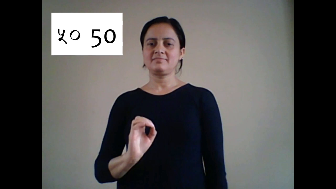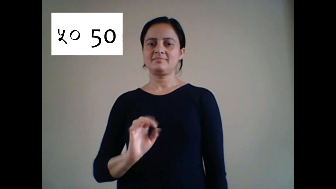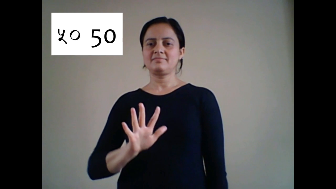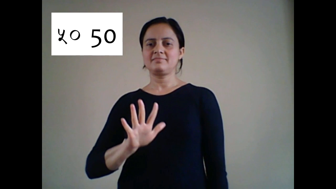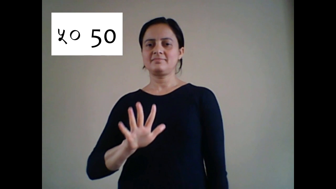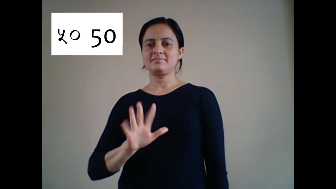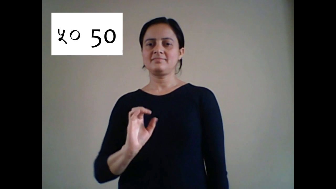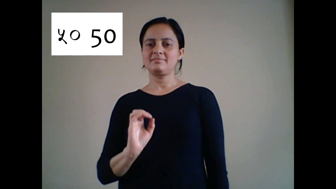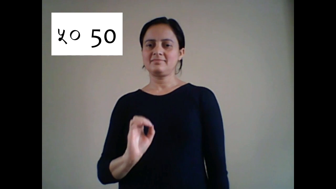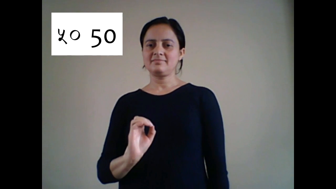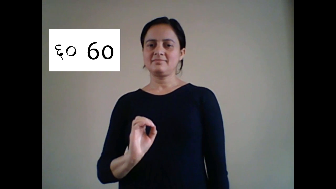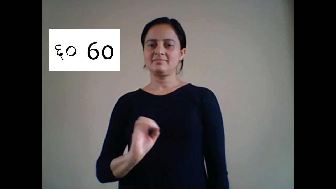number50